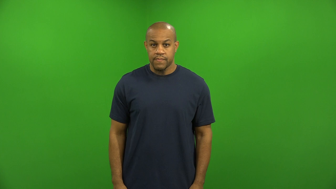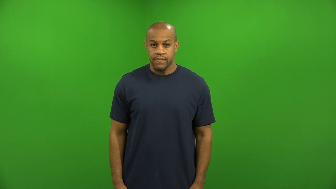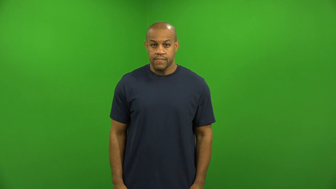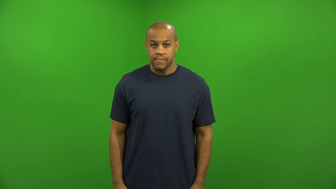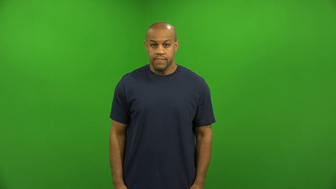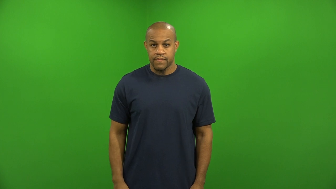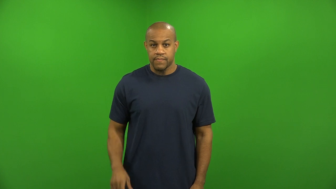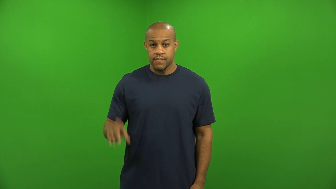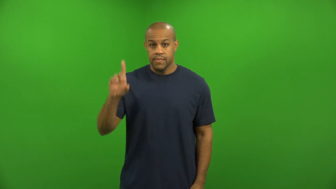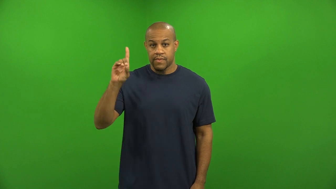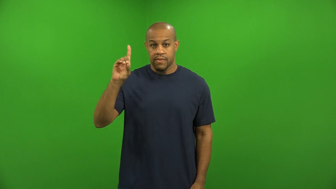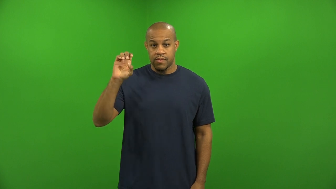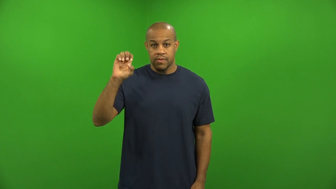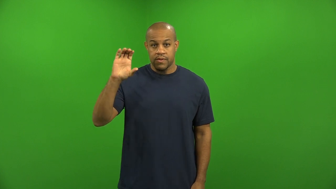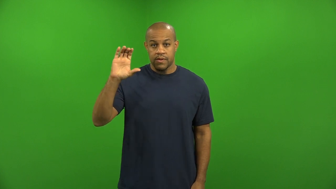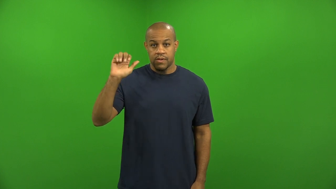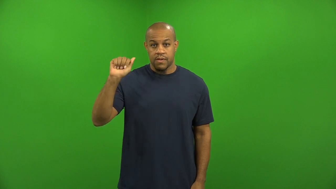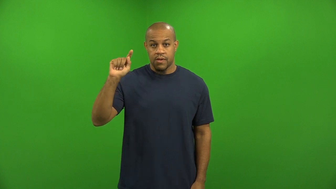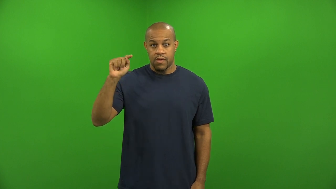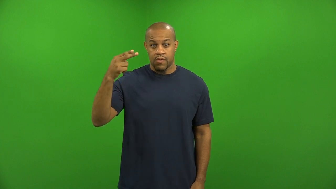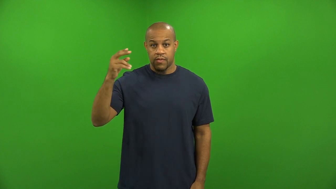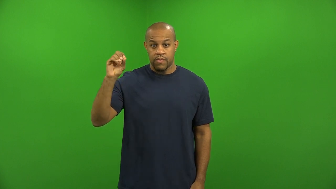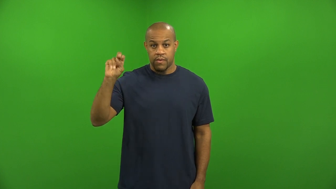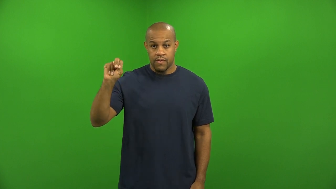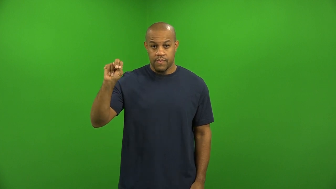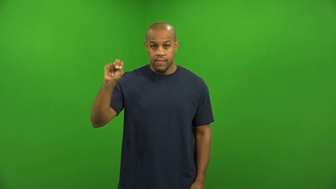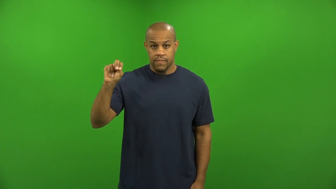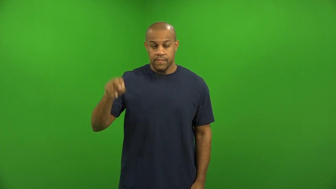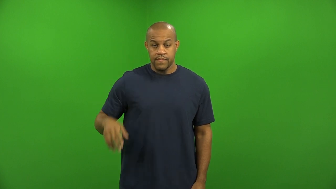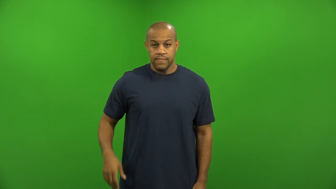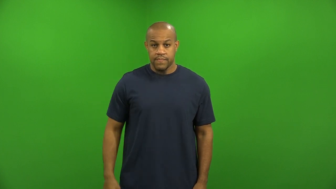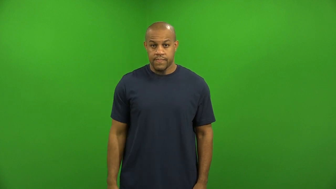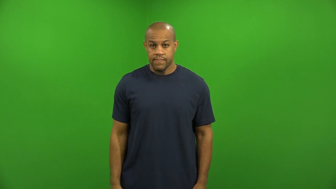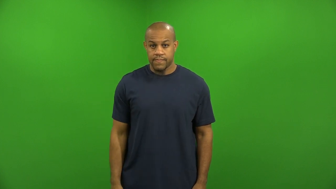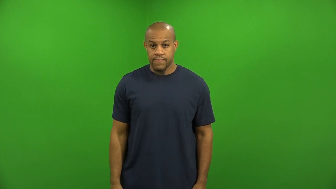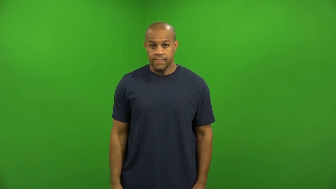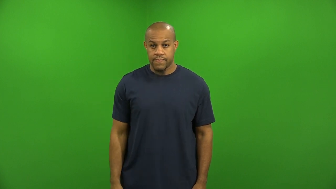Decathlon